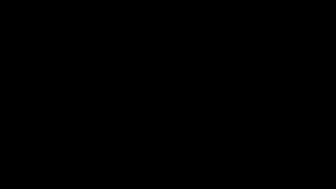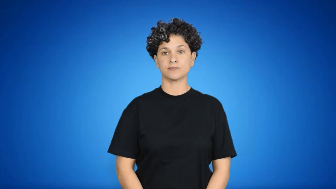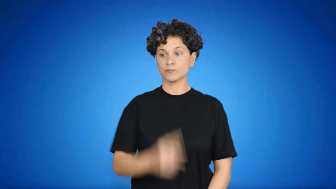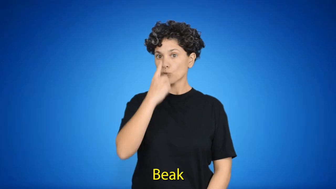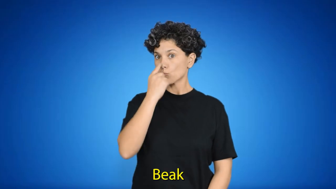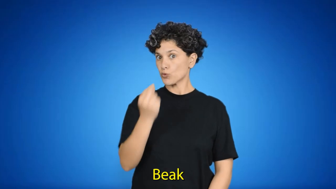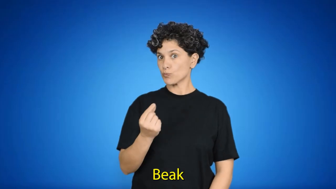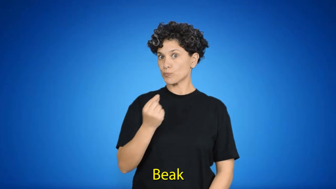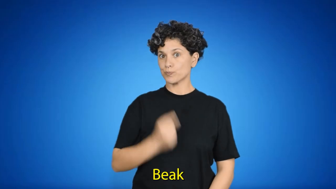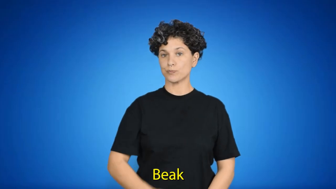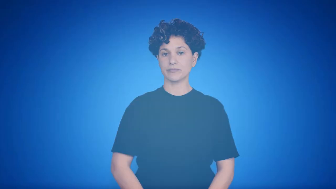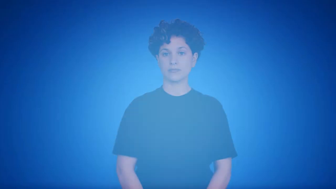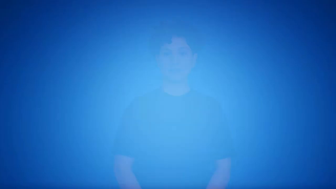Beak